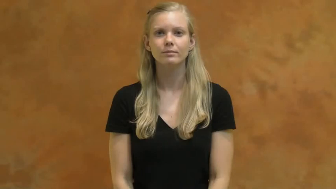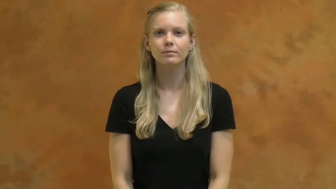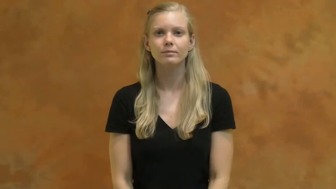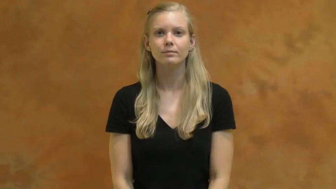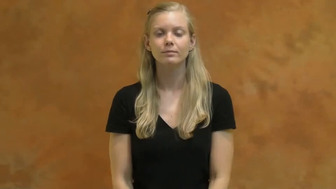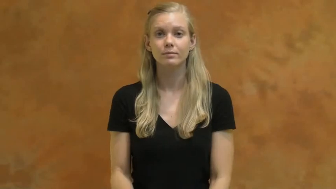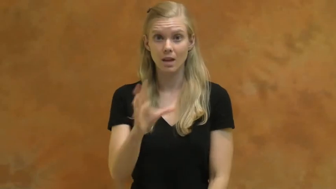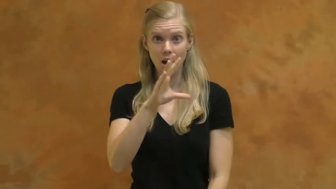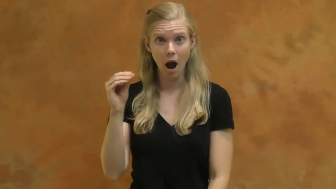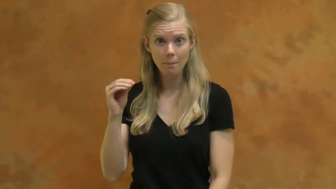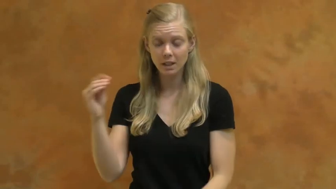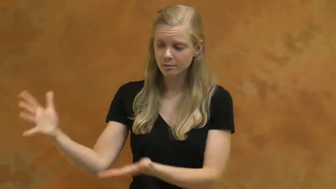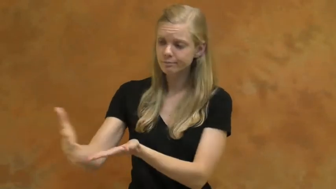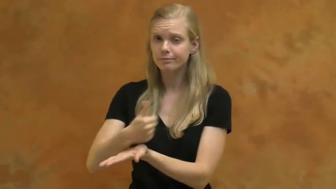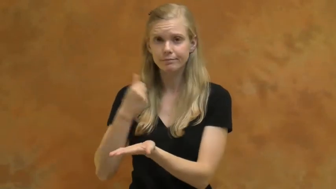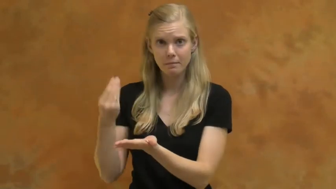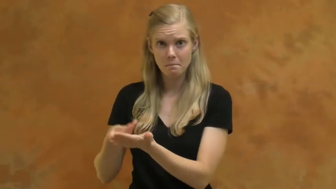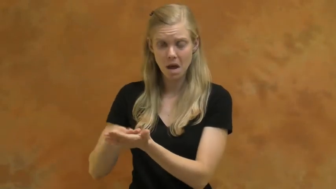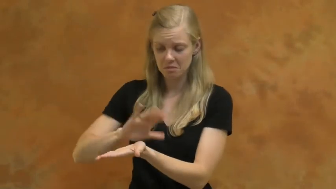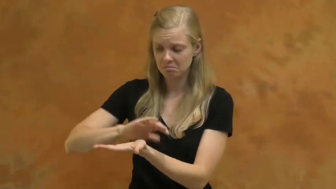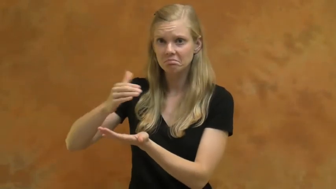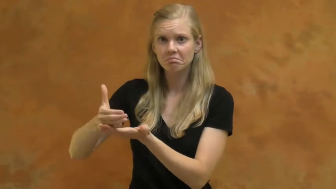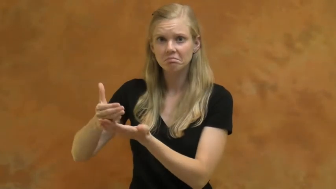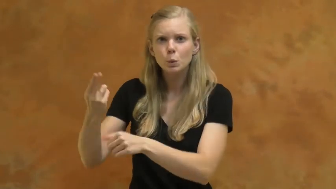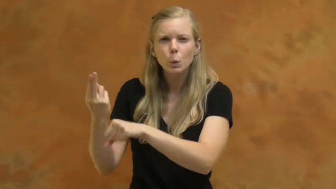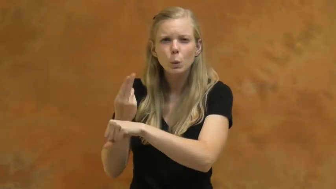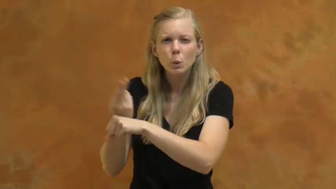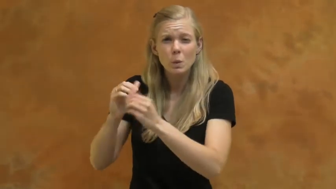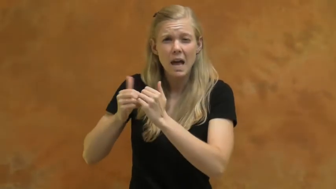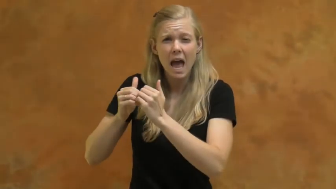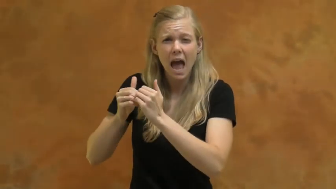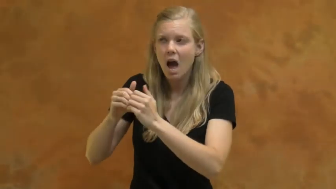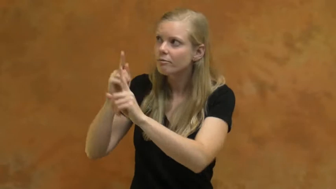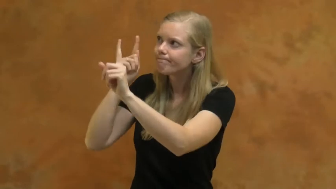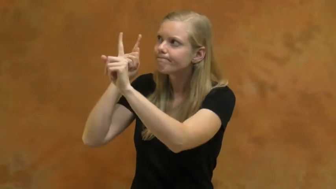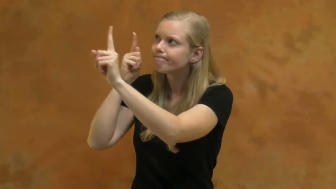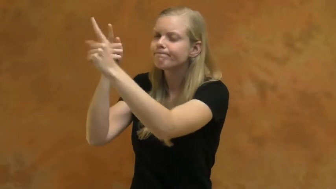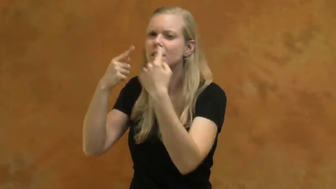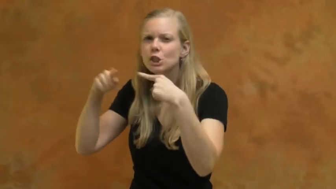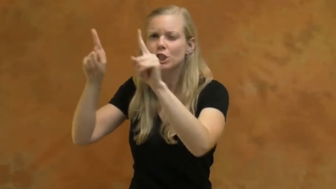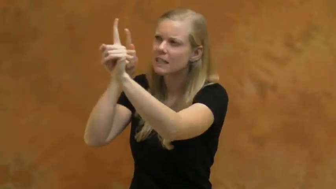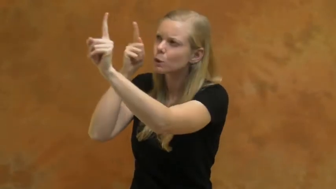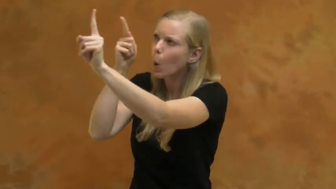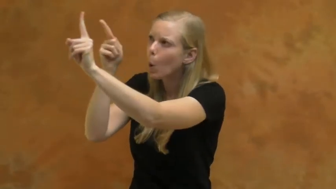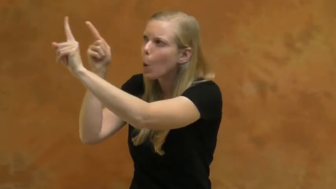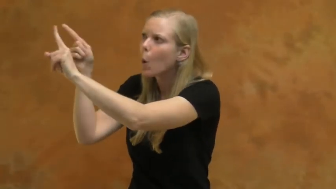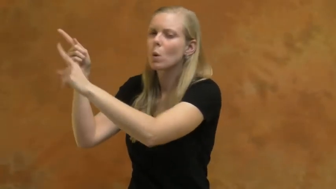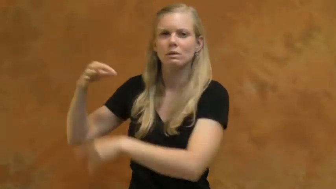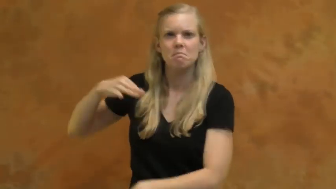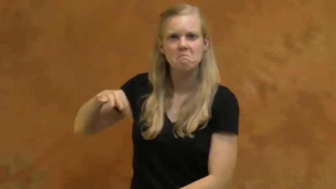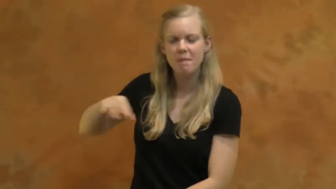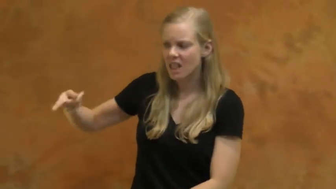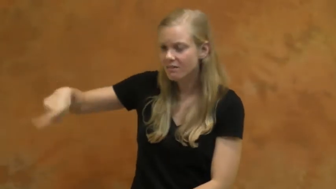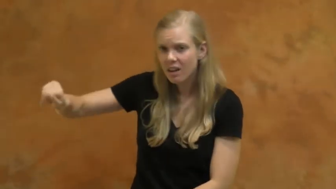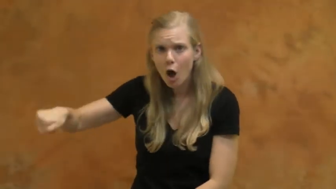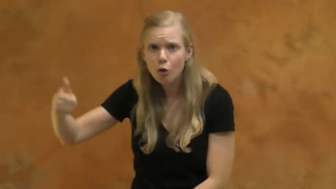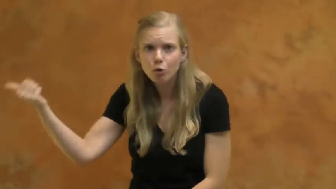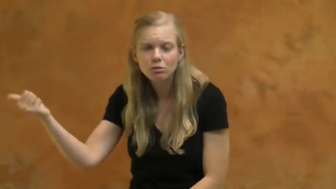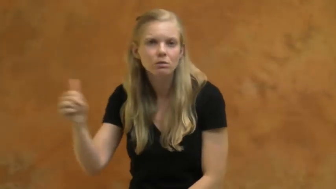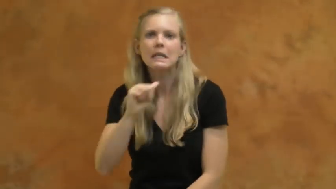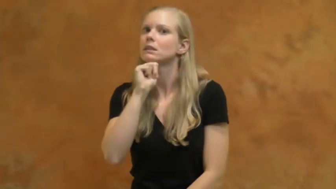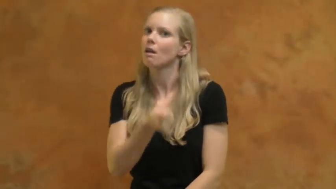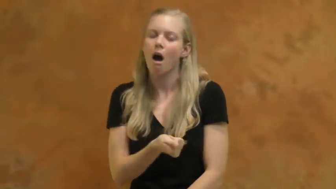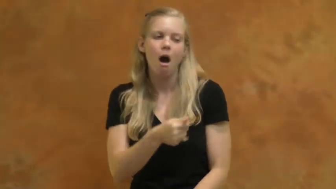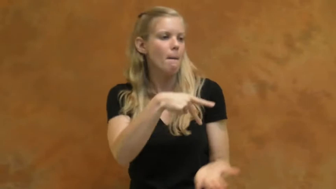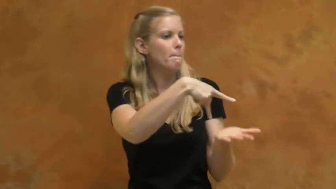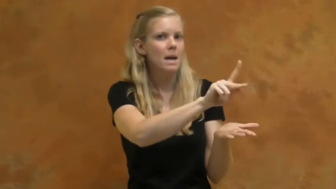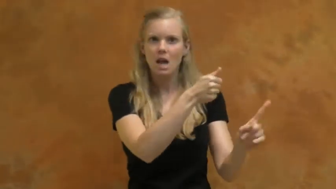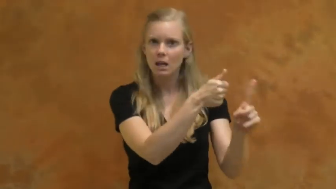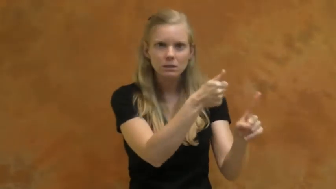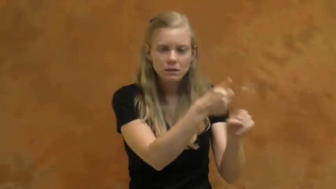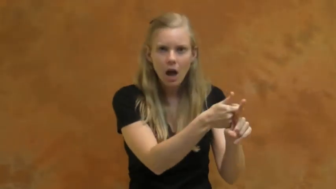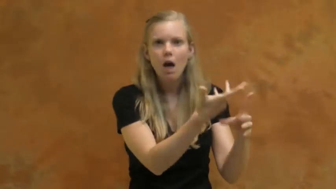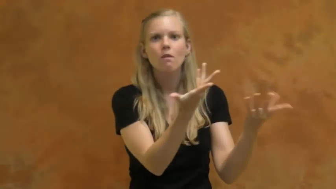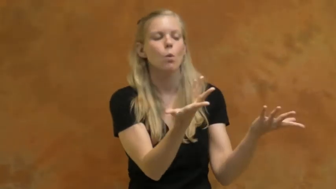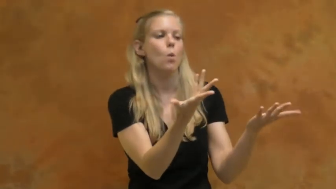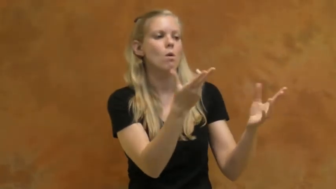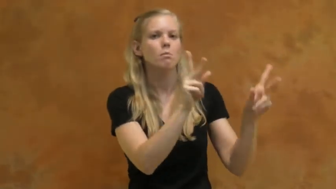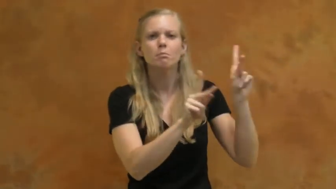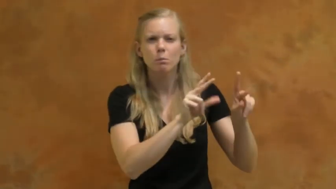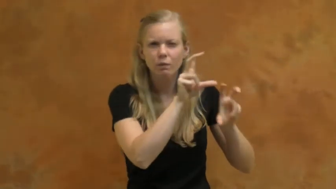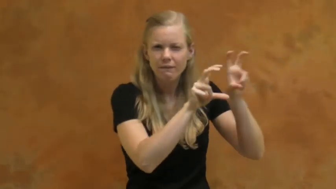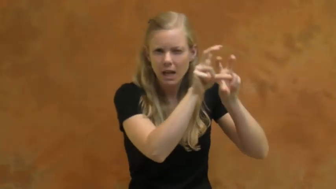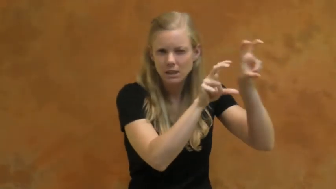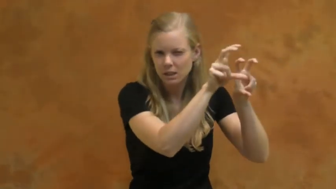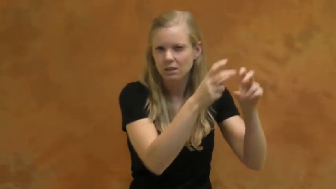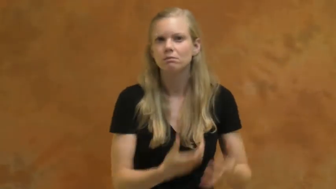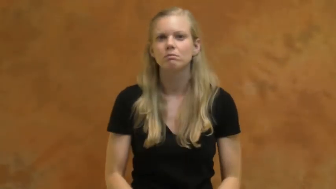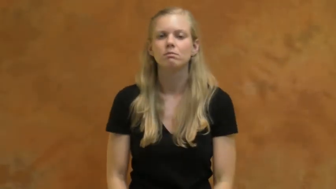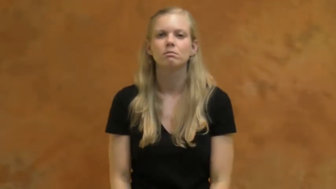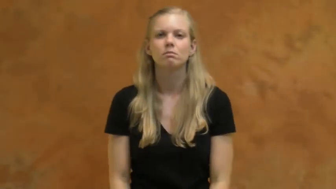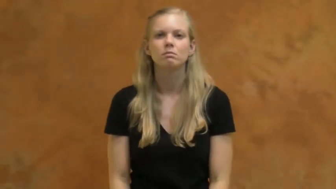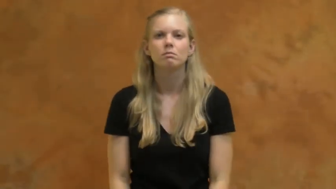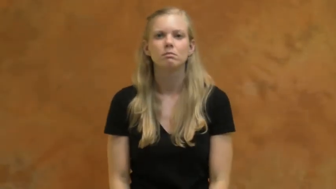non-proft making organization